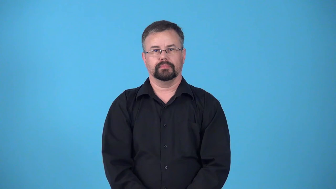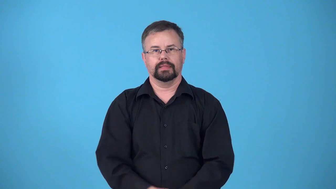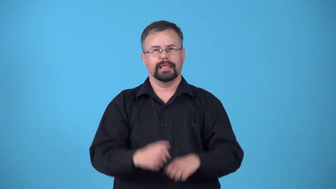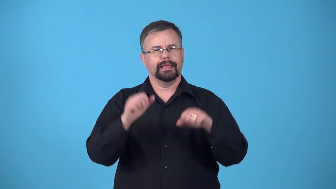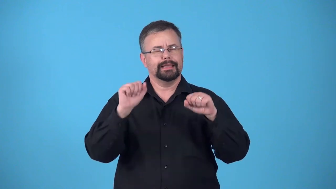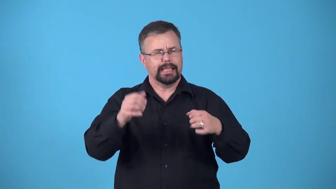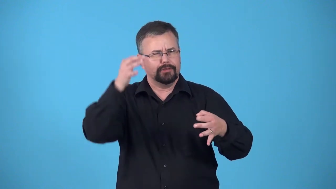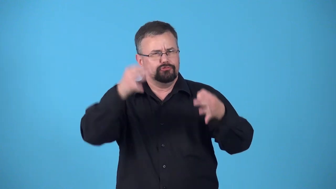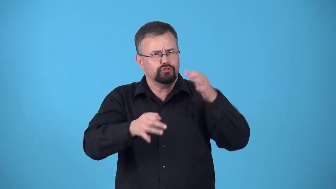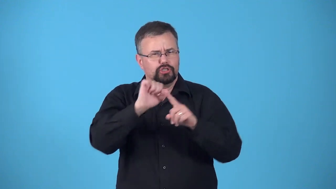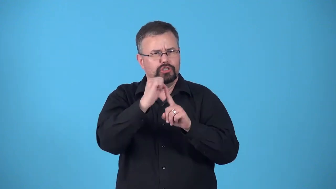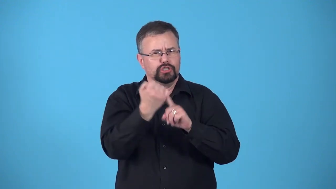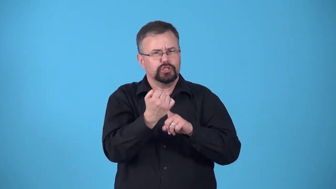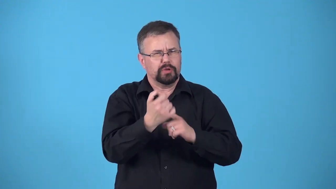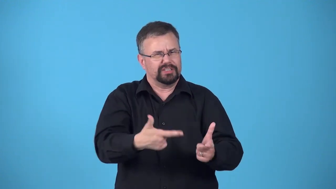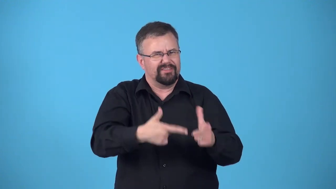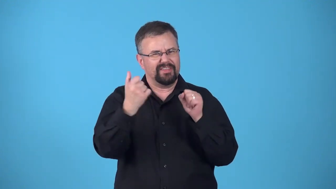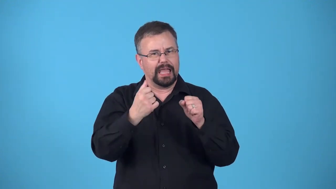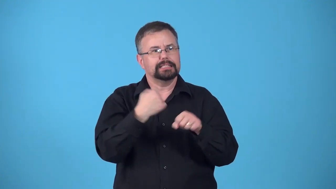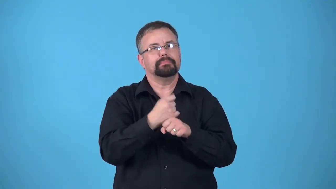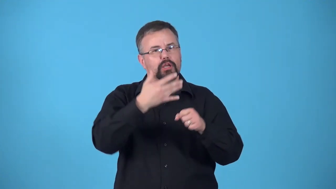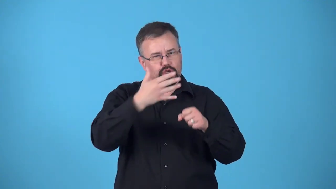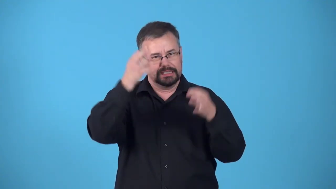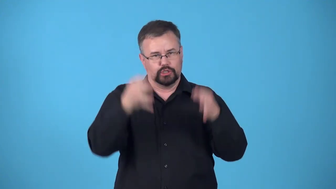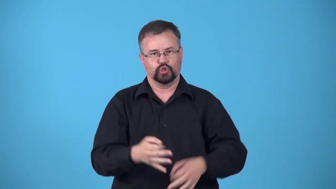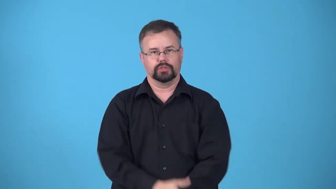clear sighted